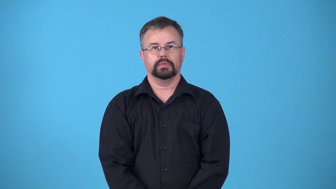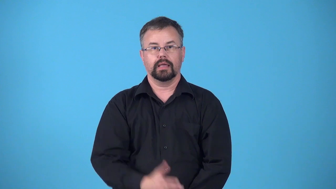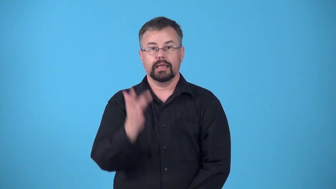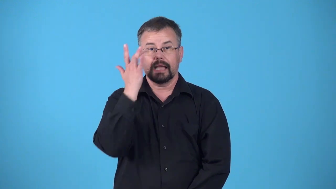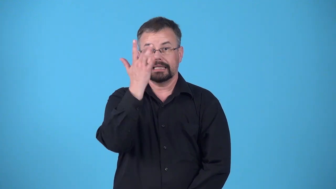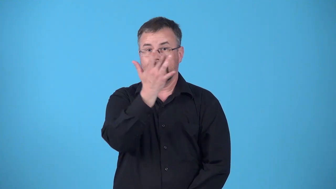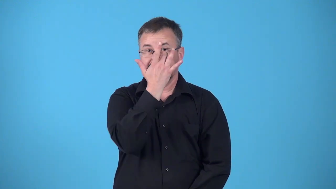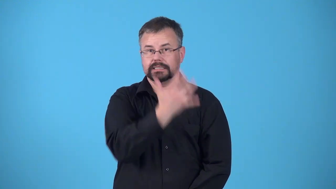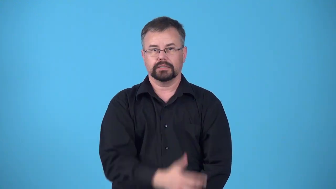contact lens